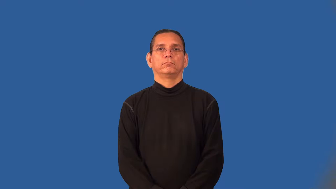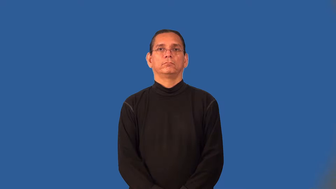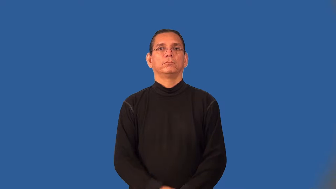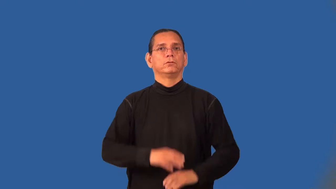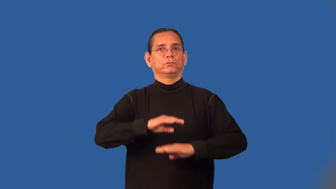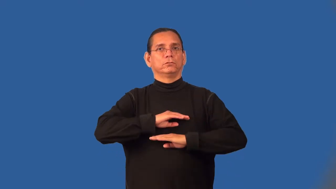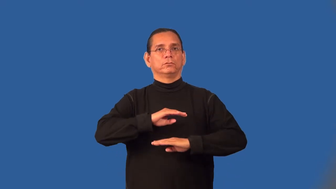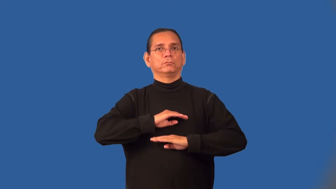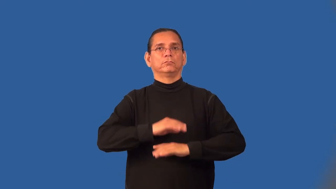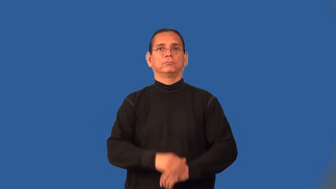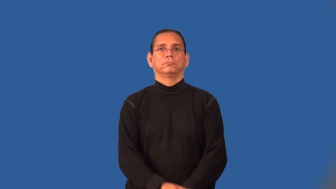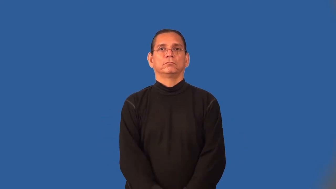goalie,goalkeeper,goaltender,keeper